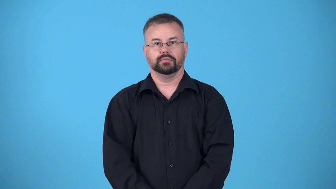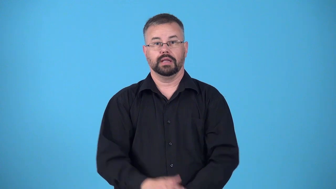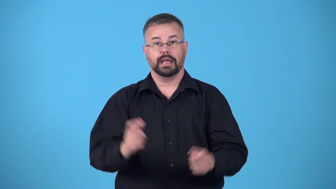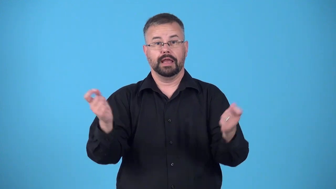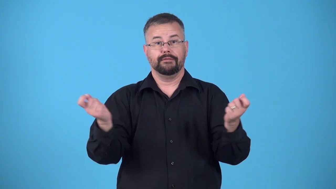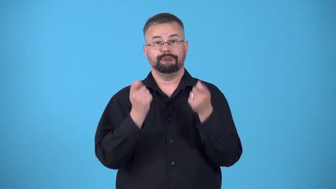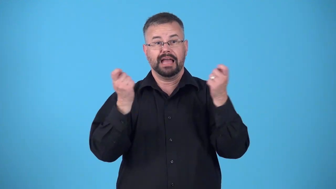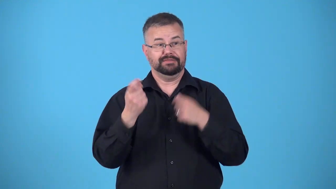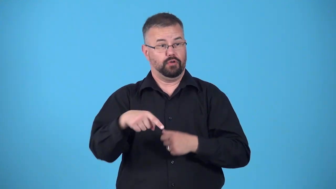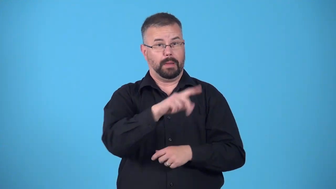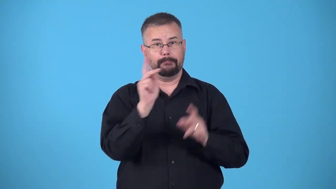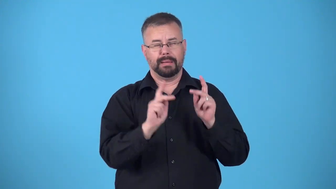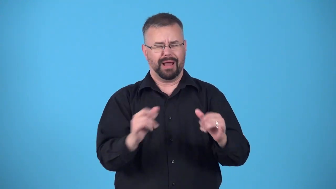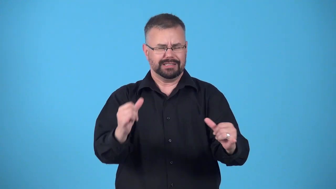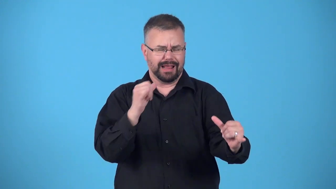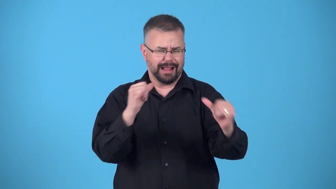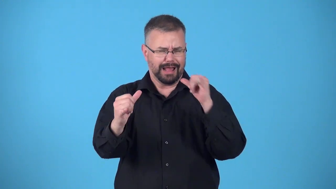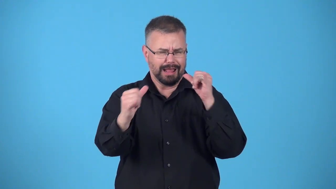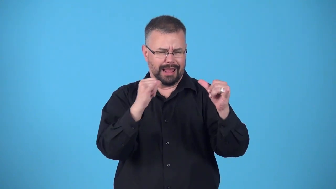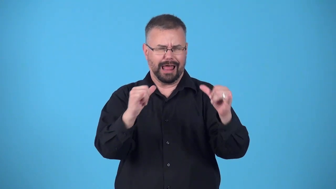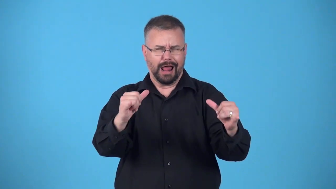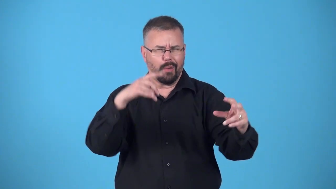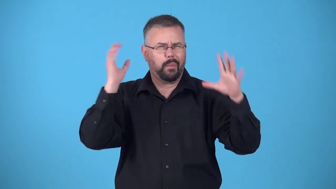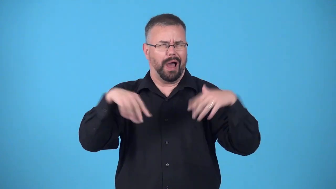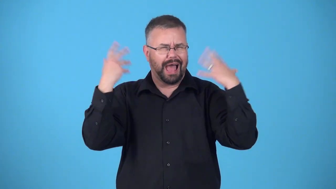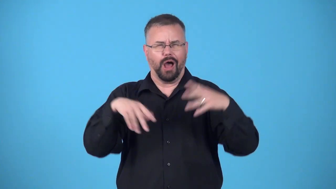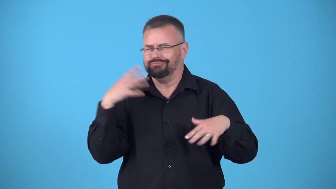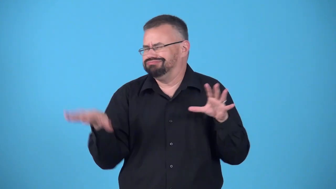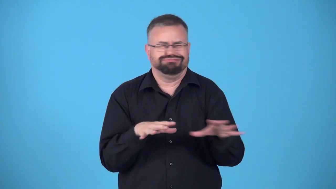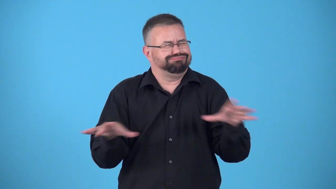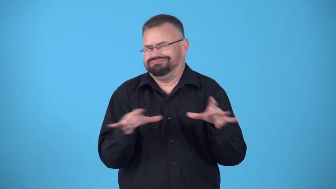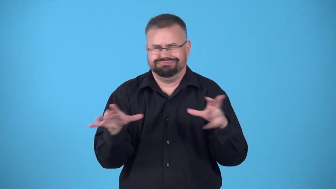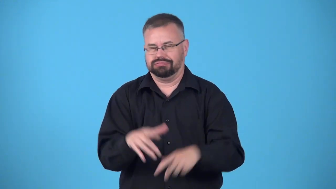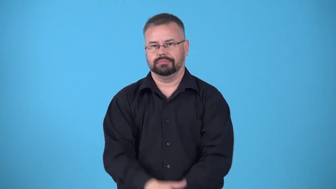saturnalia